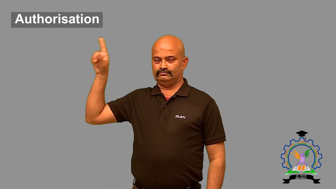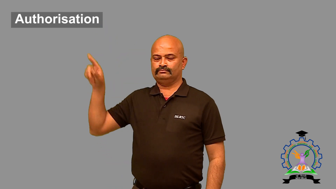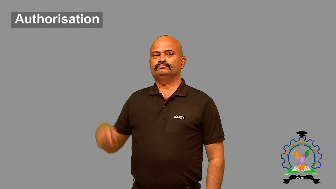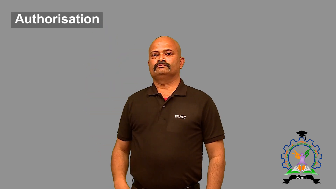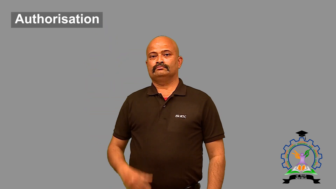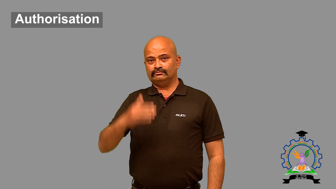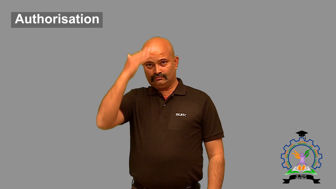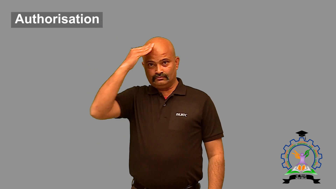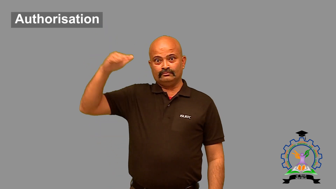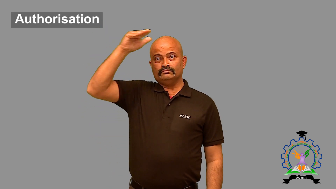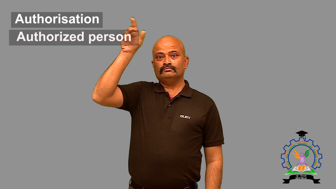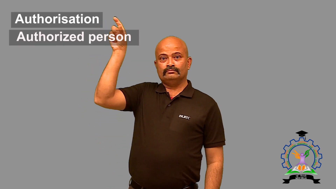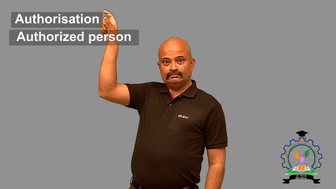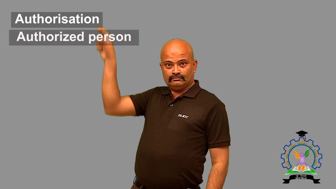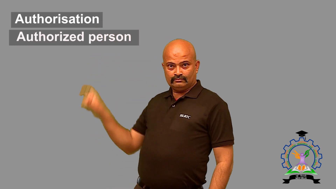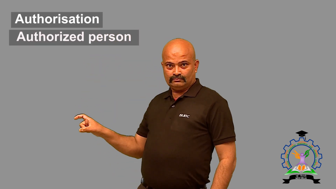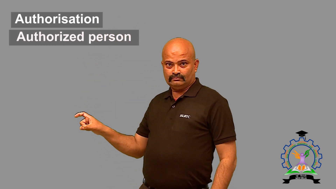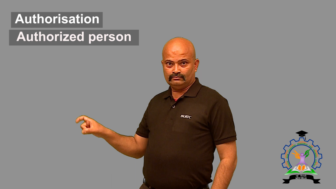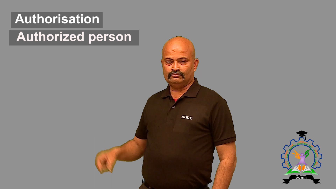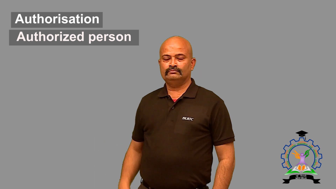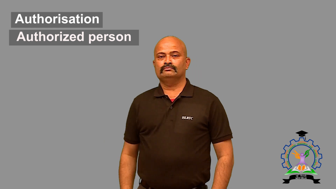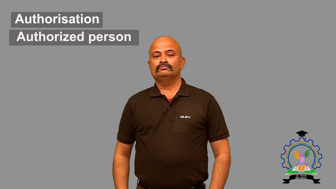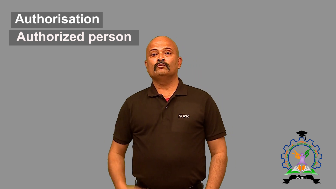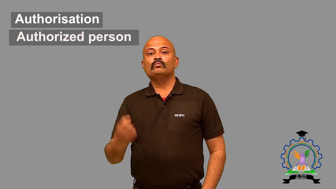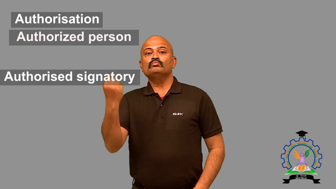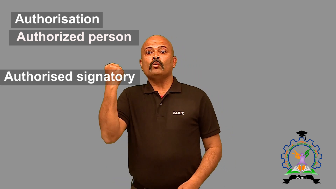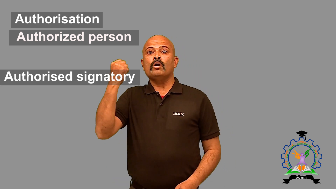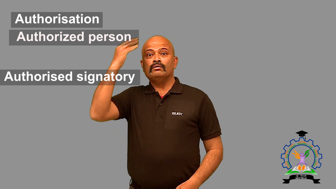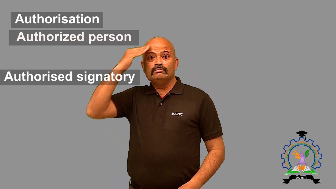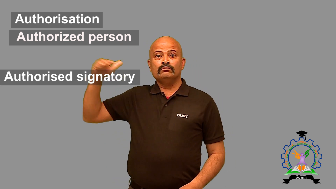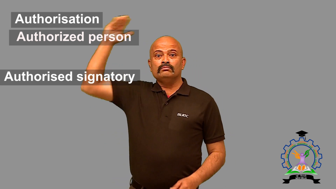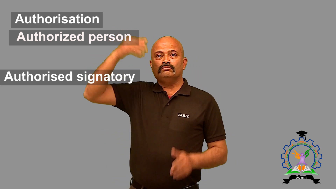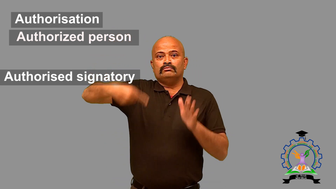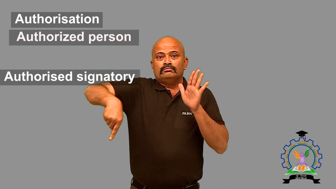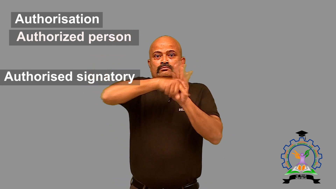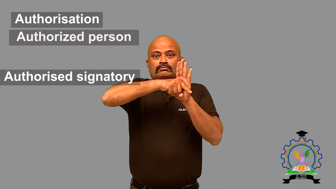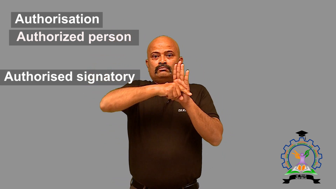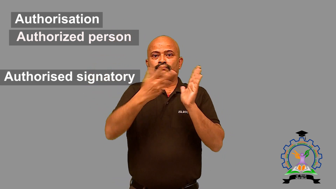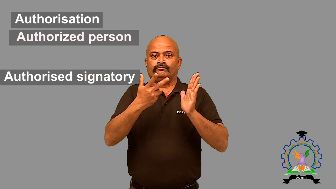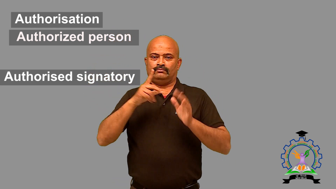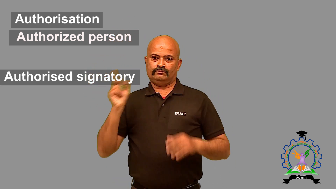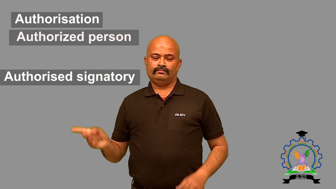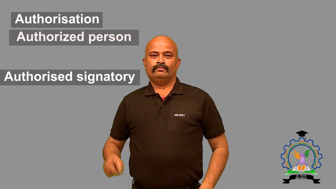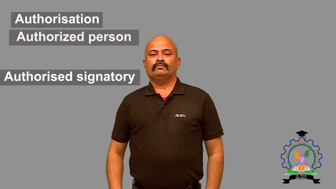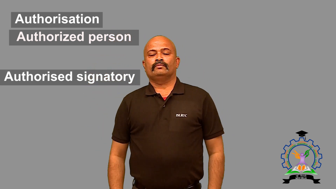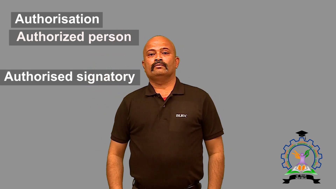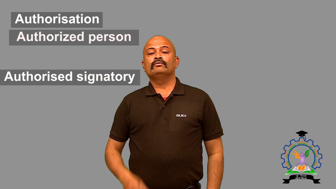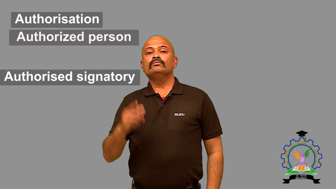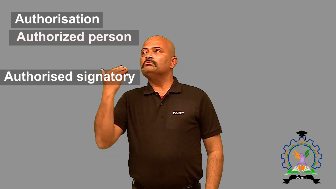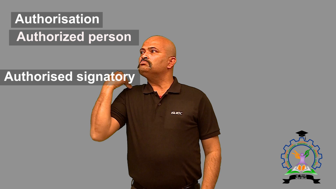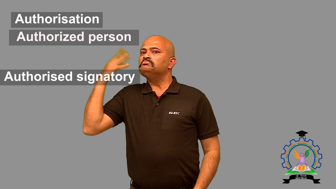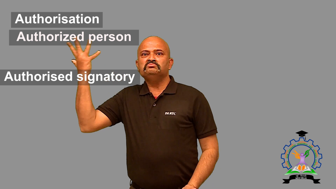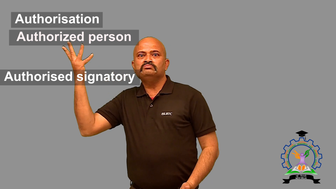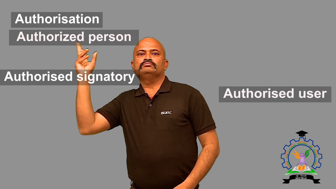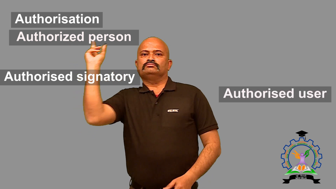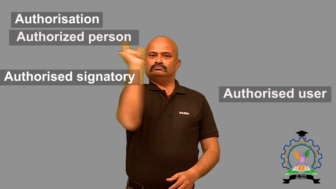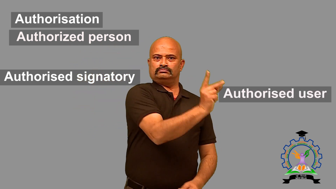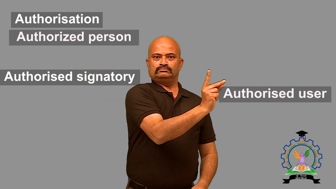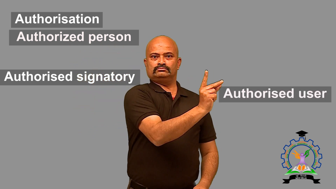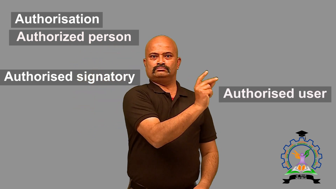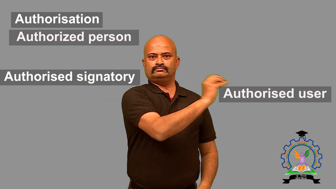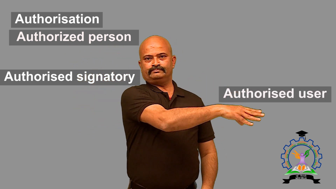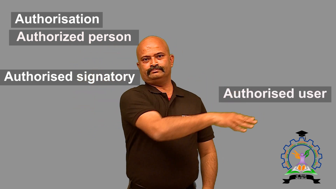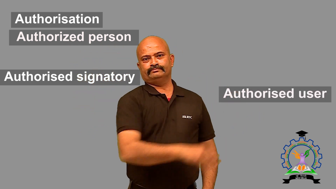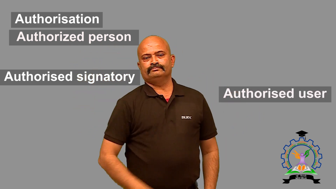Authorization, authorized person, authorised signatory, Authorized user